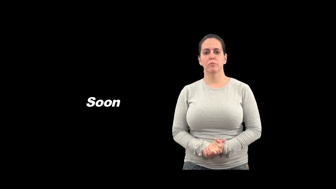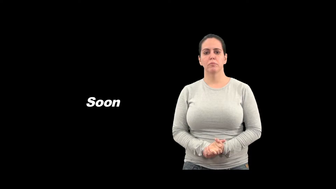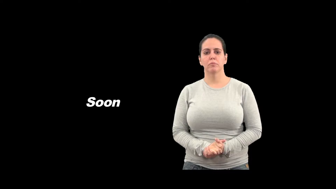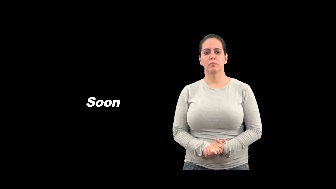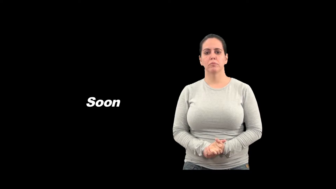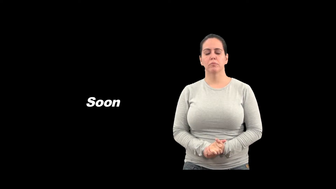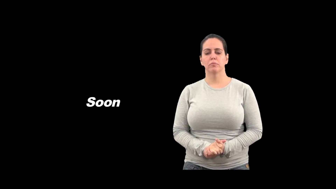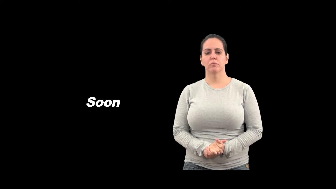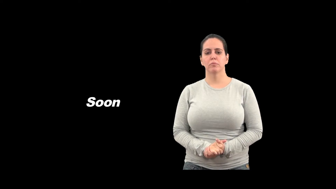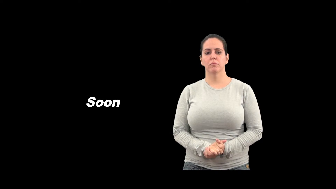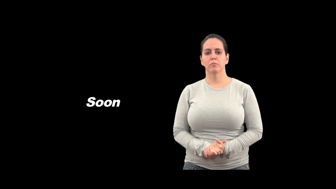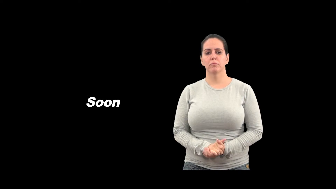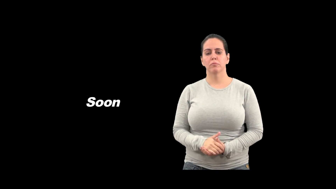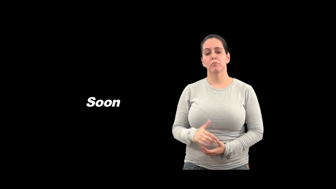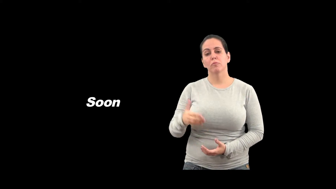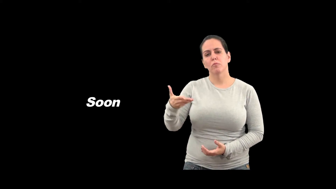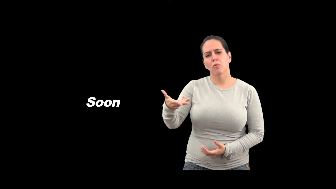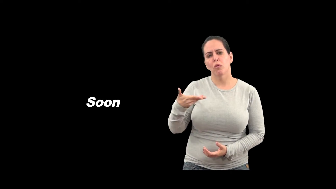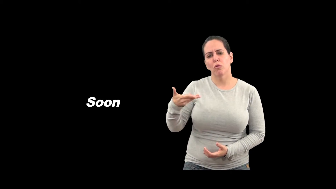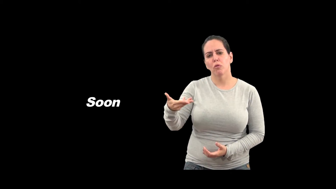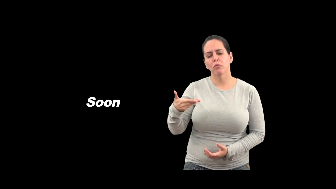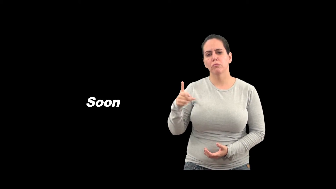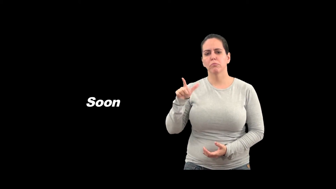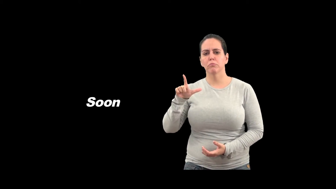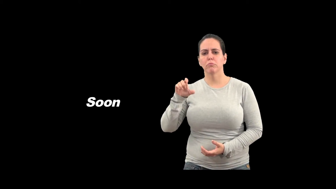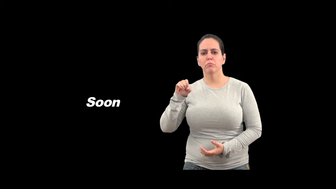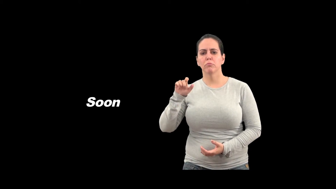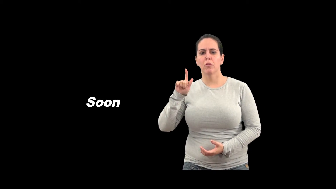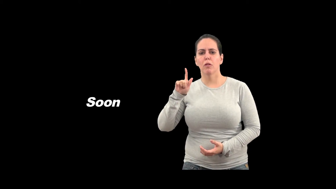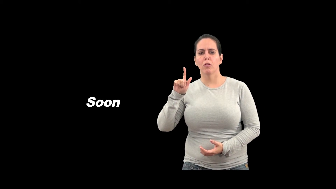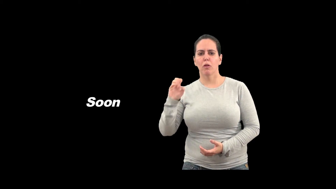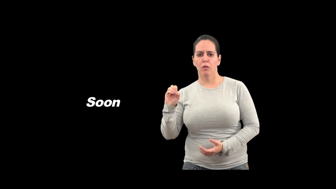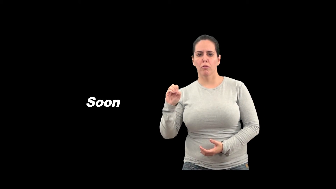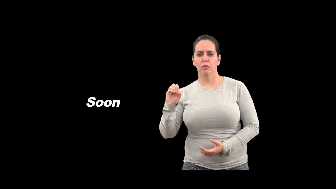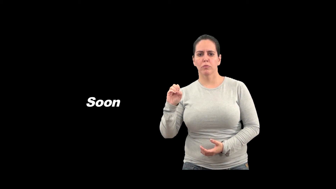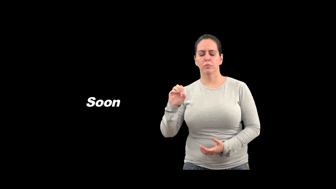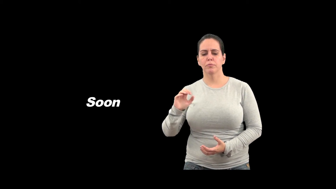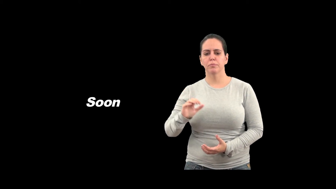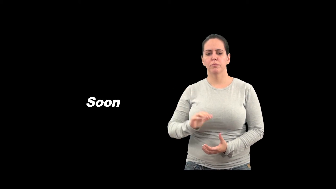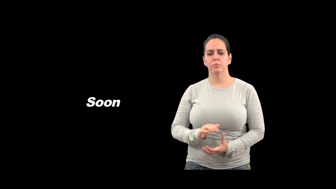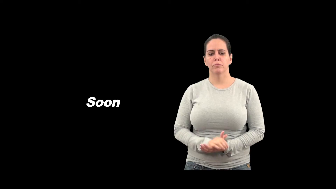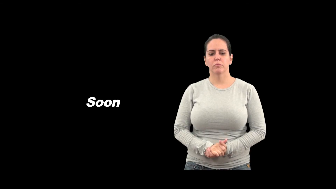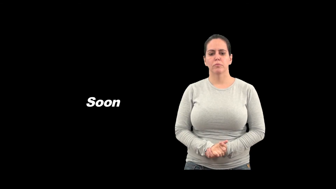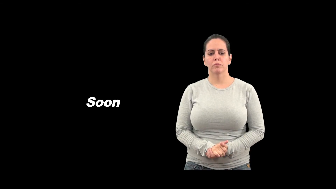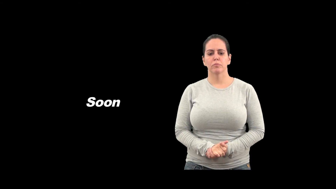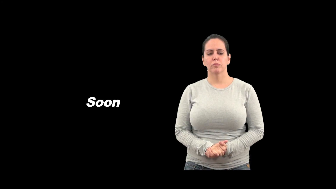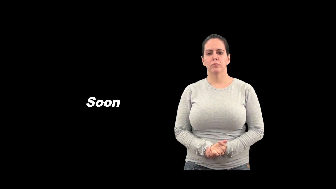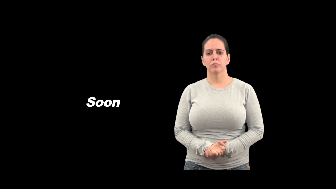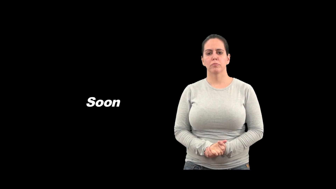Soon